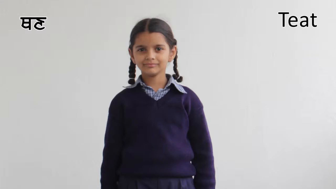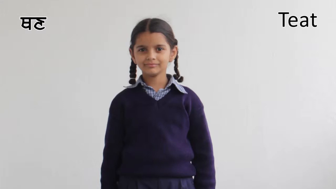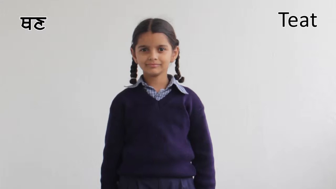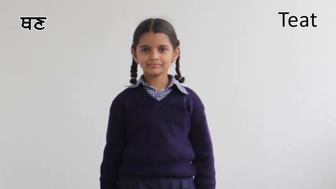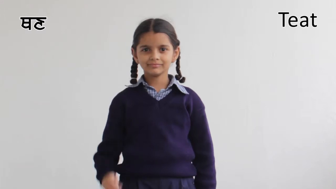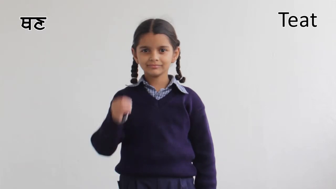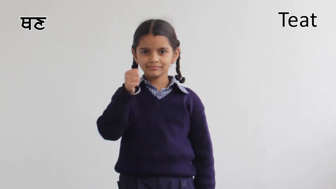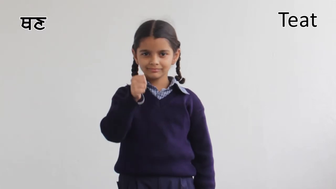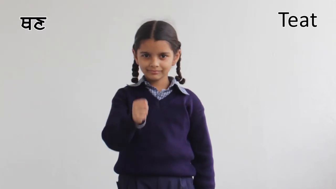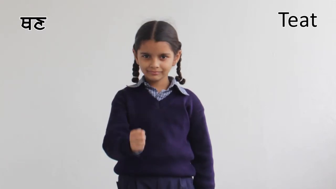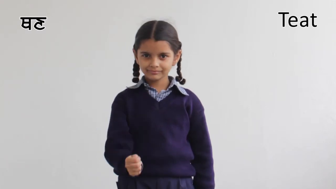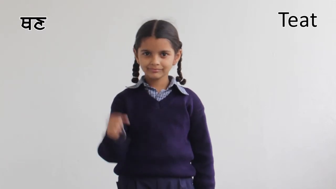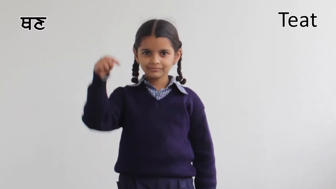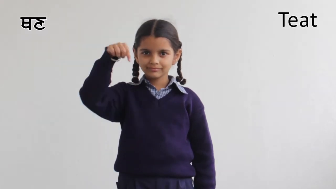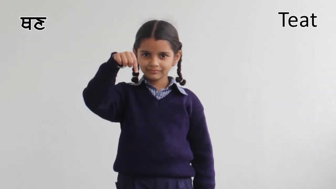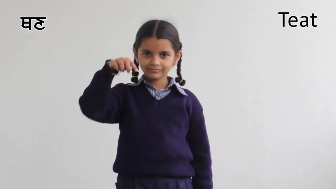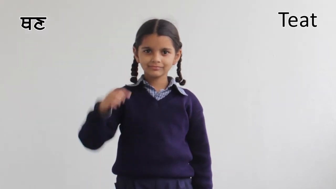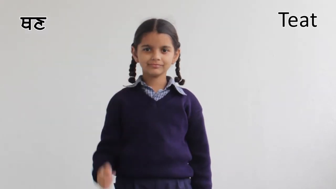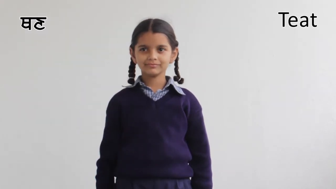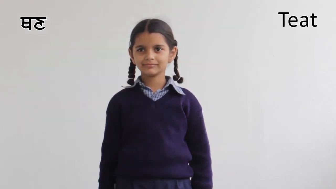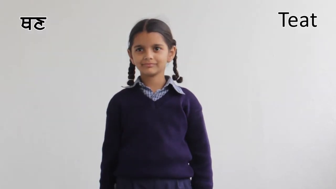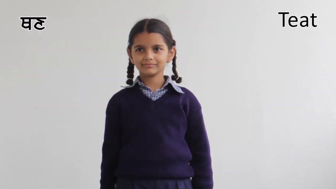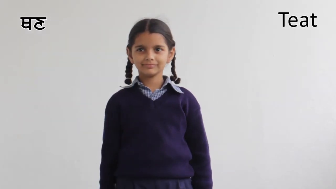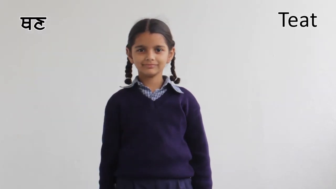Teat